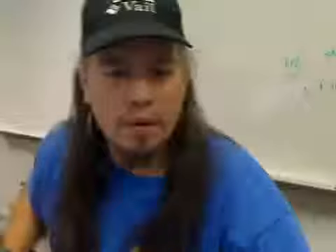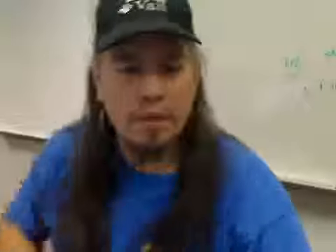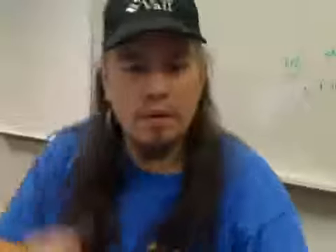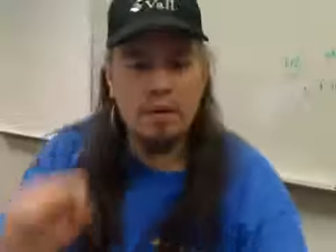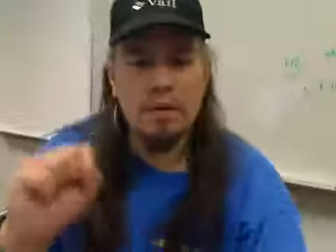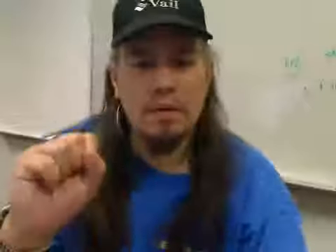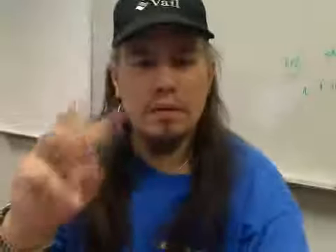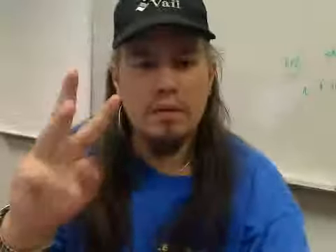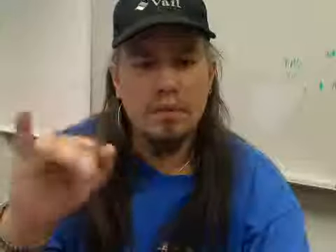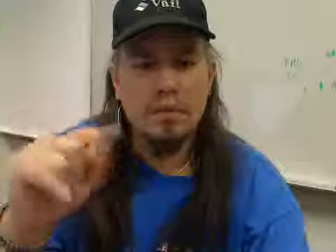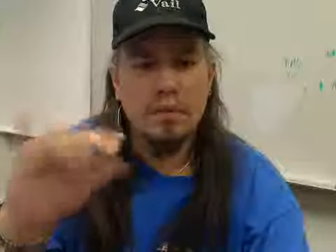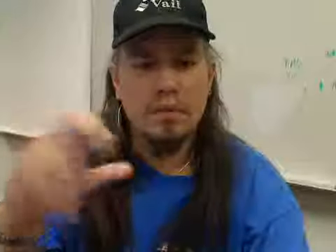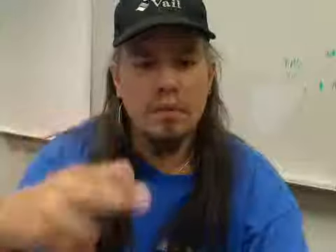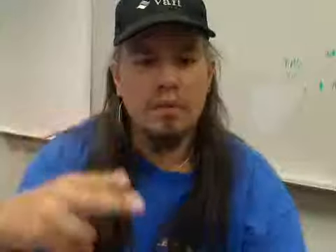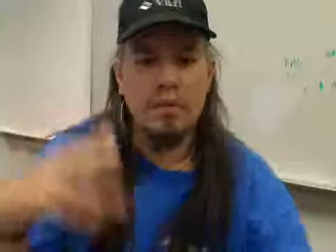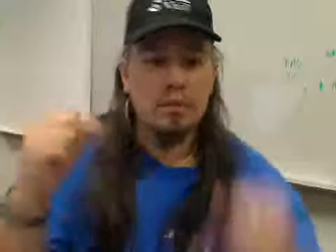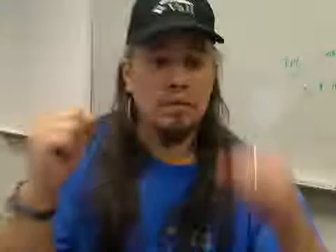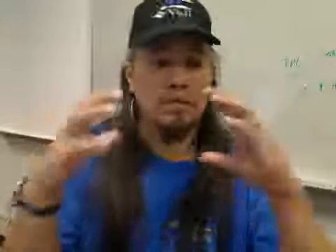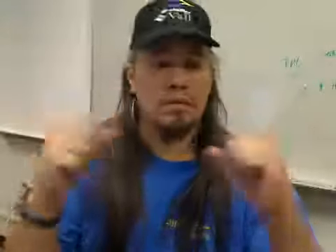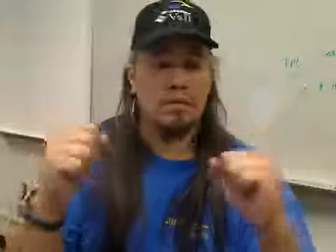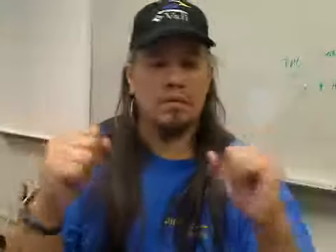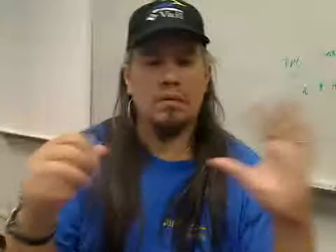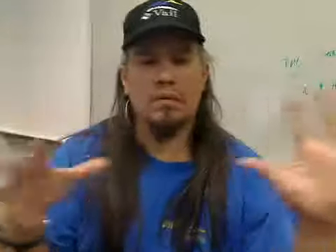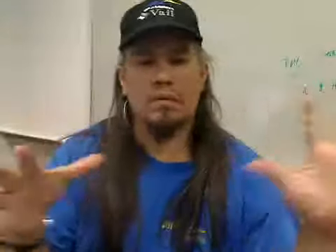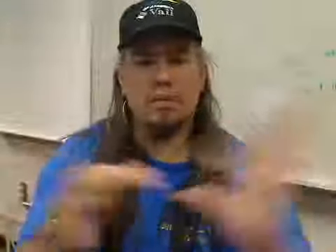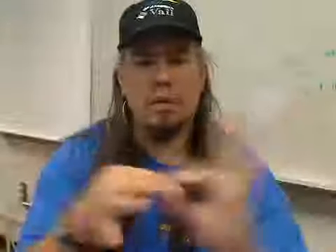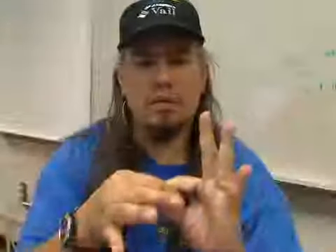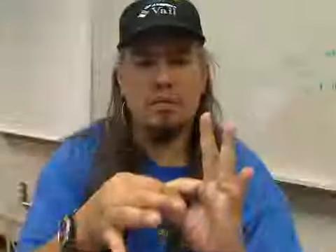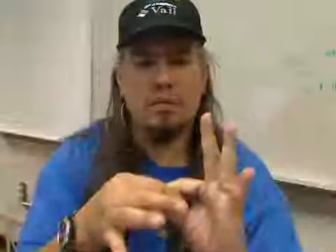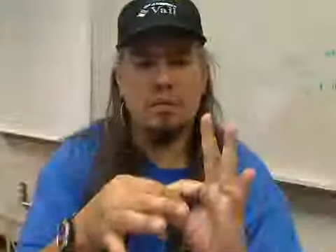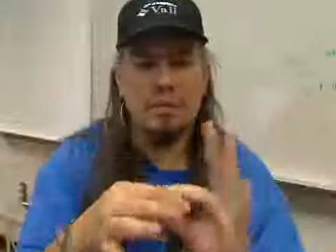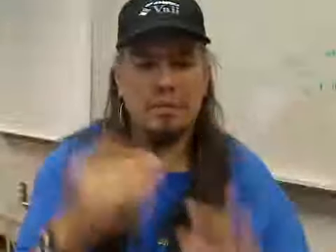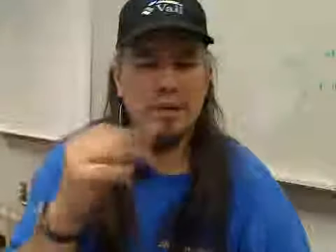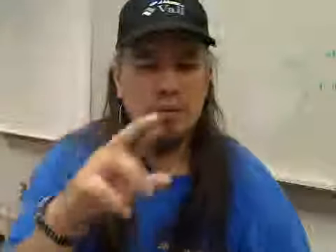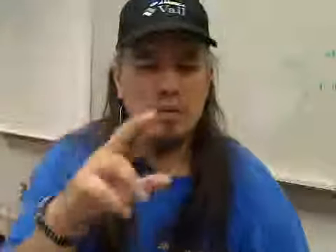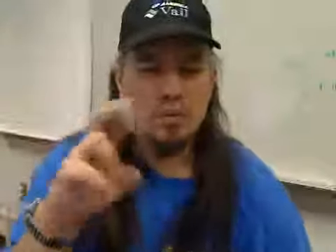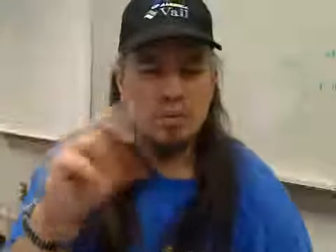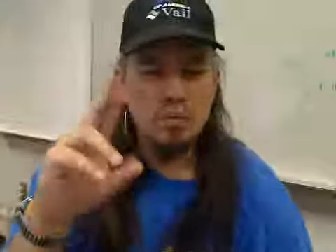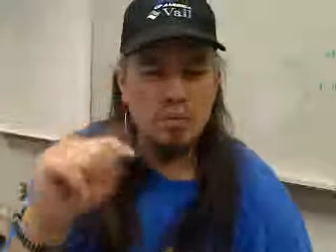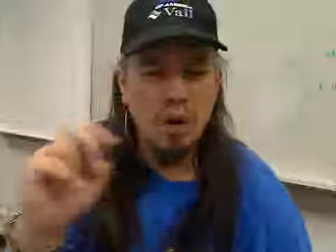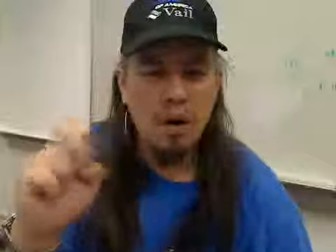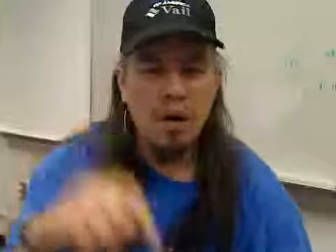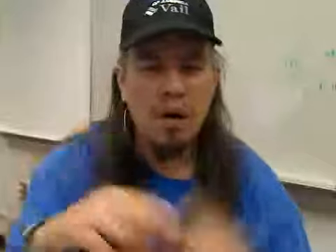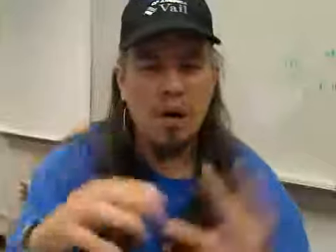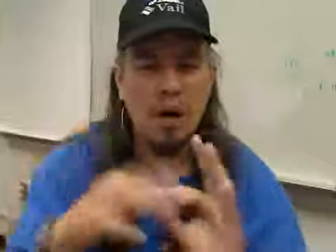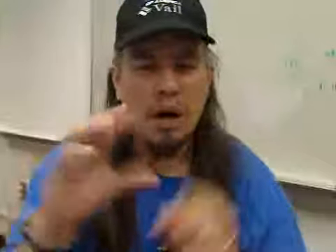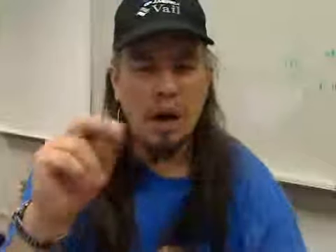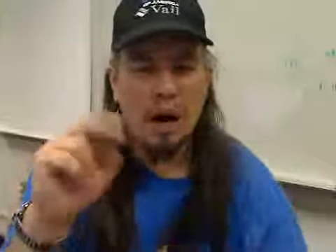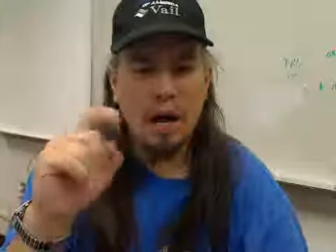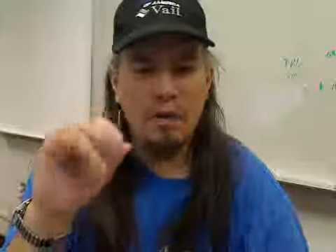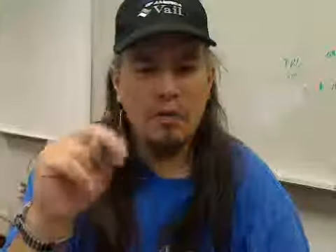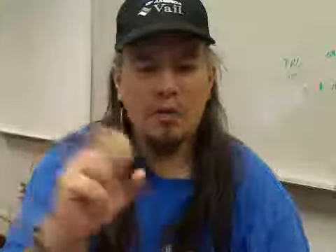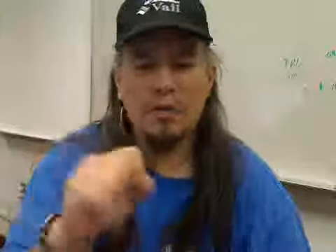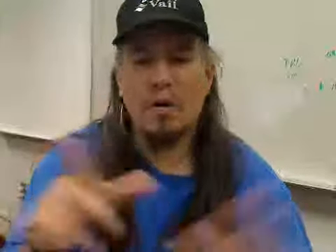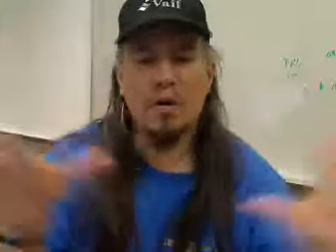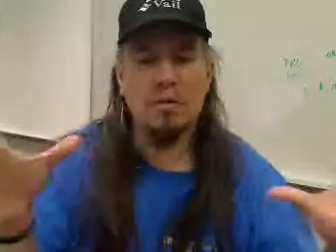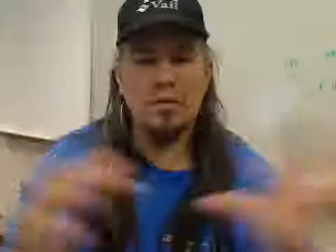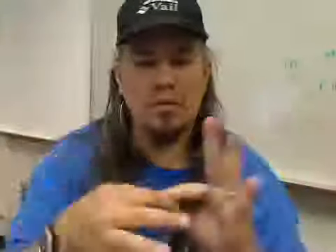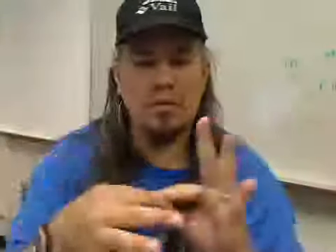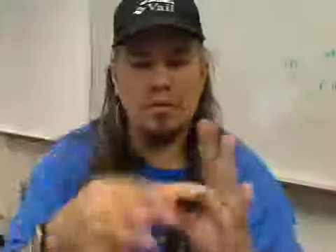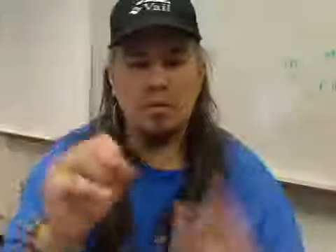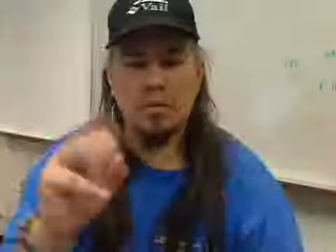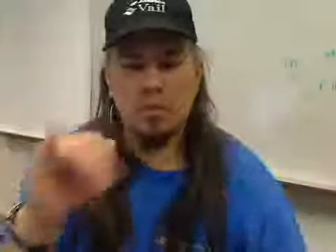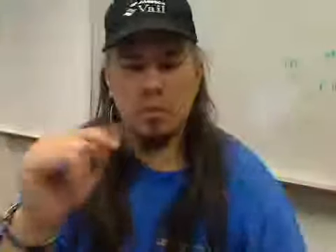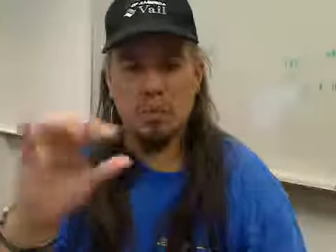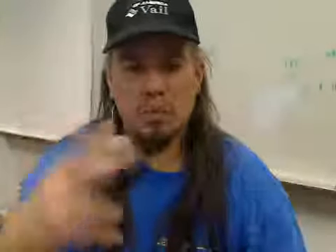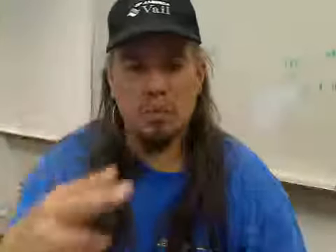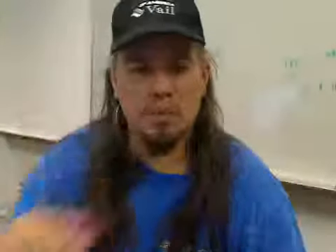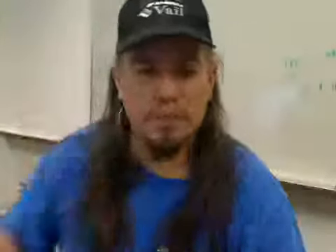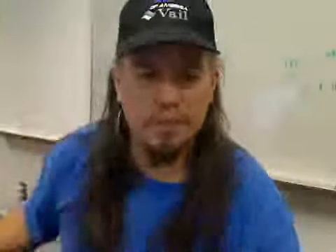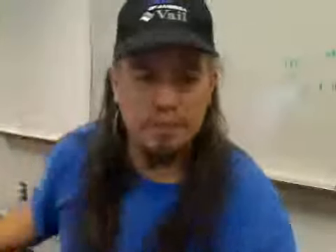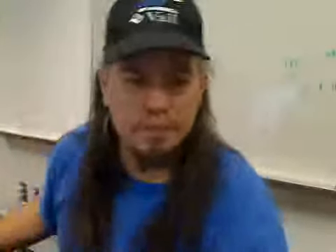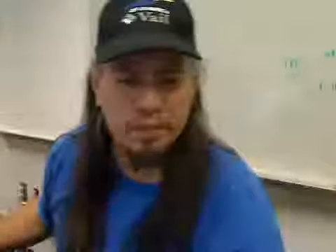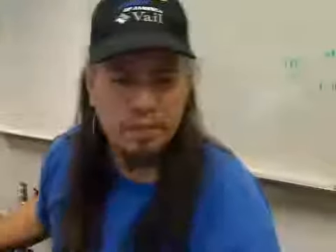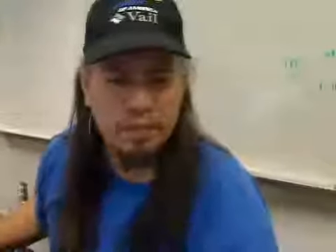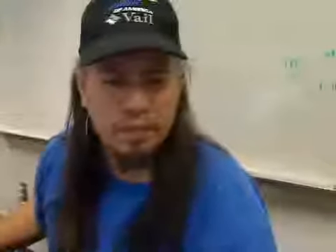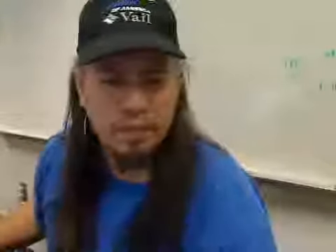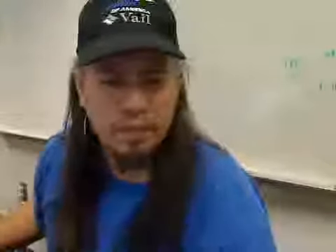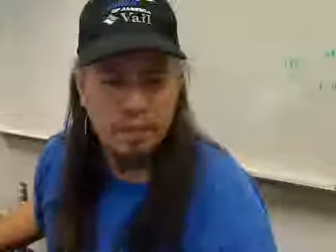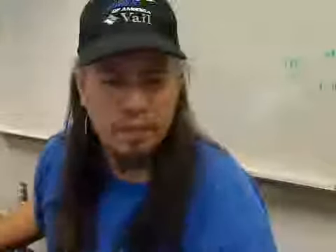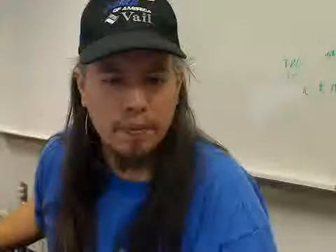switch